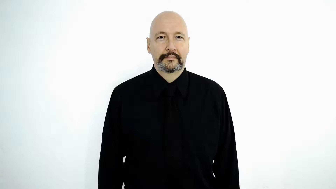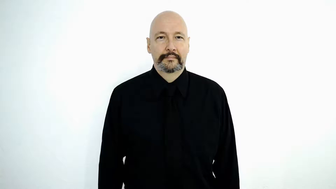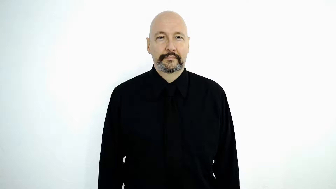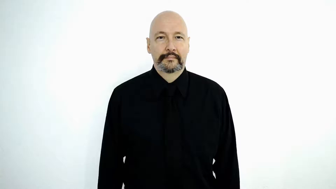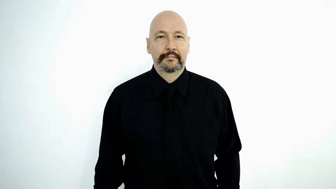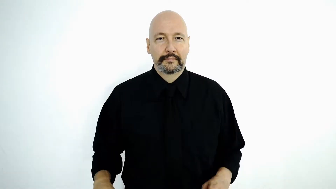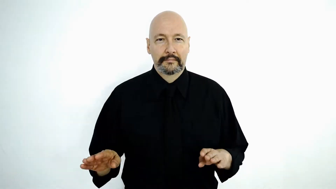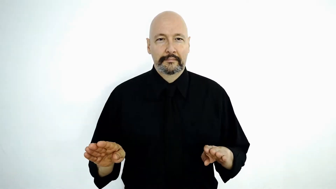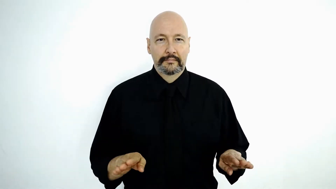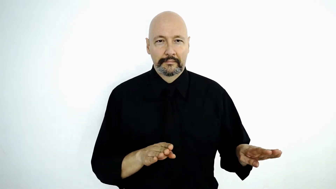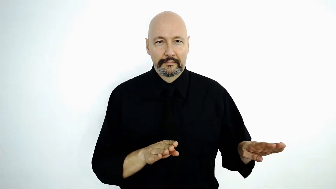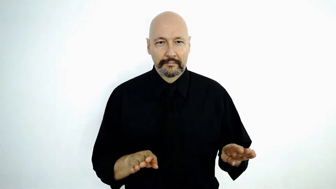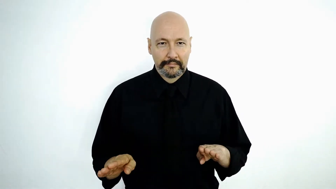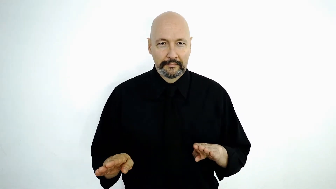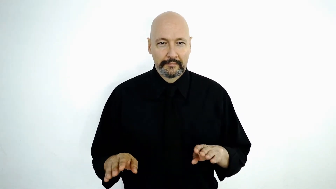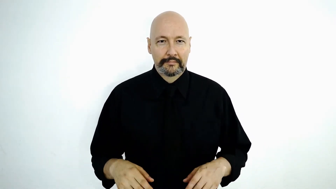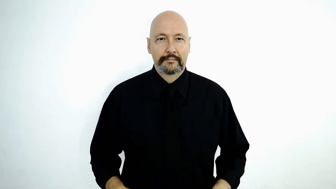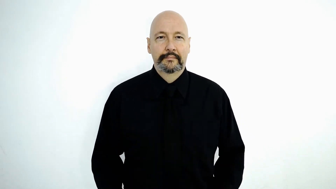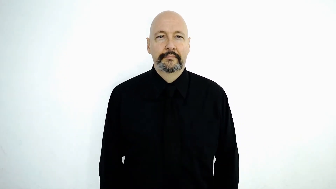BEHAVIOR